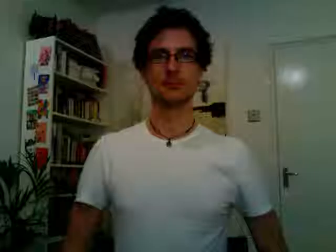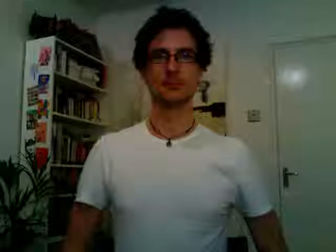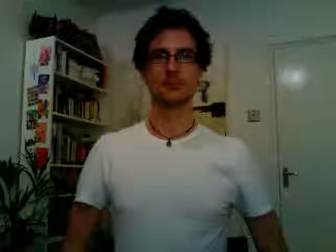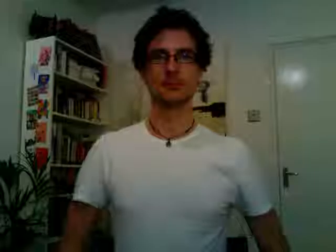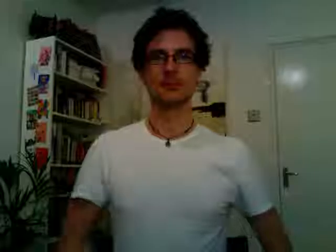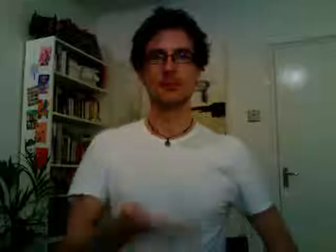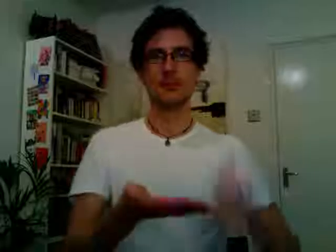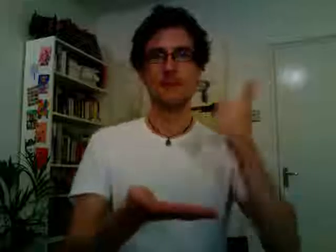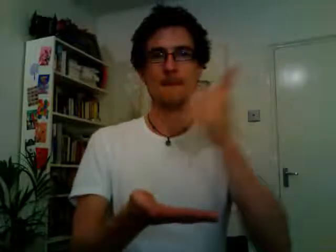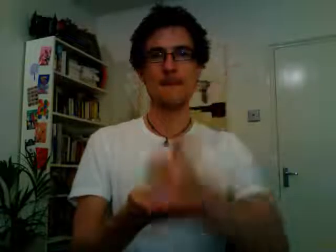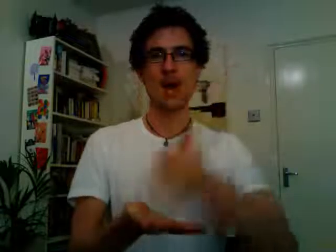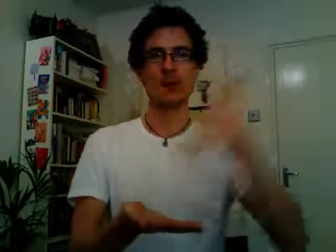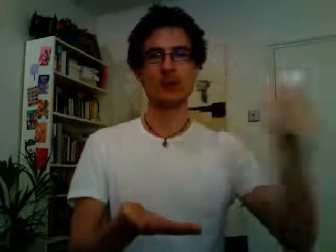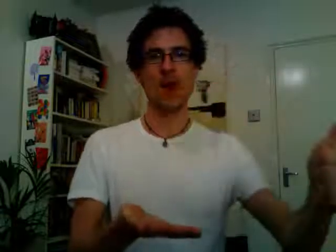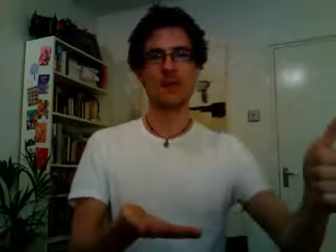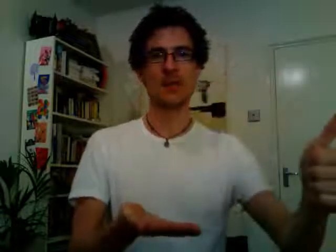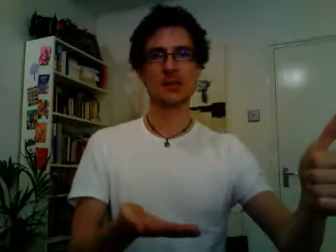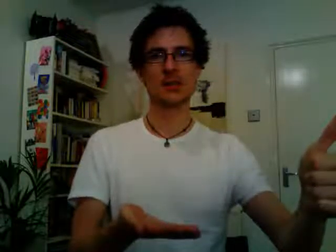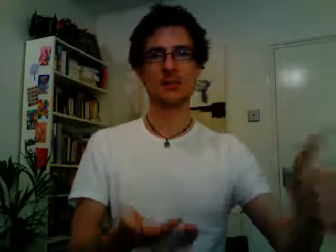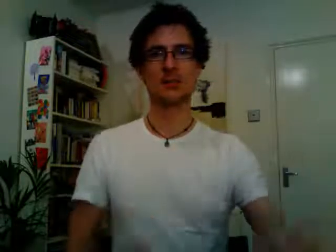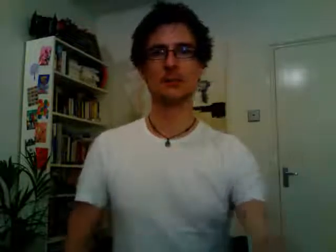post office